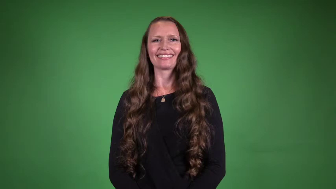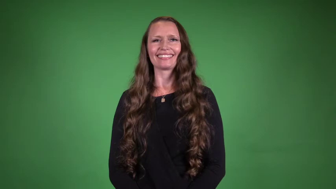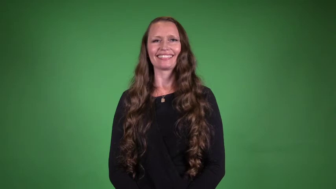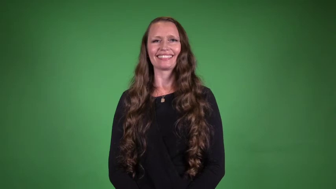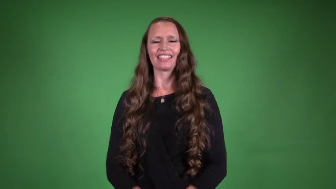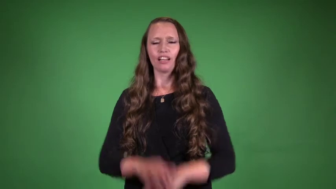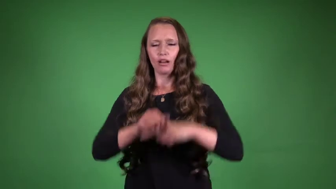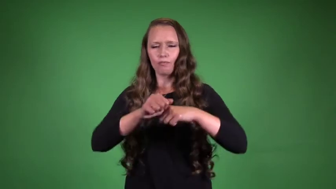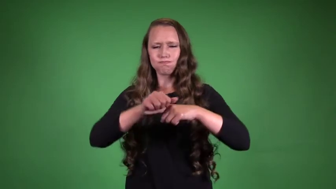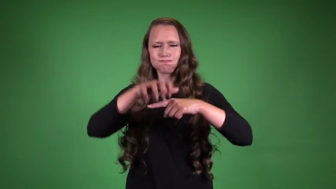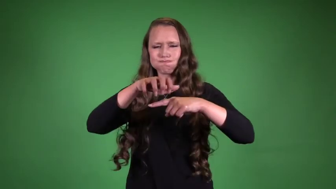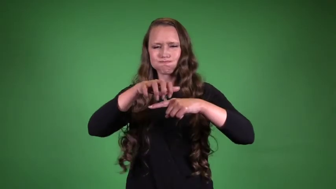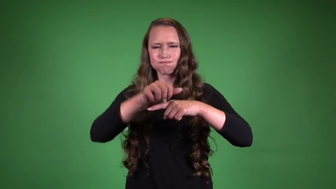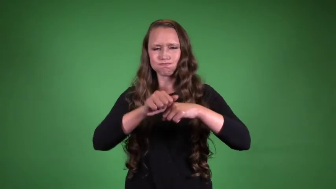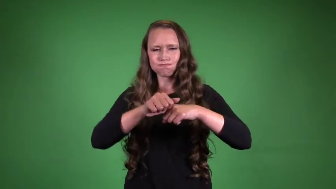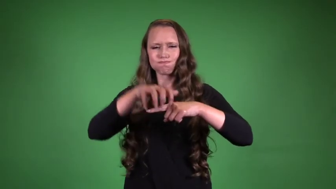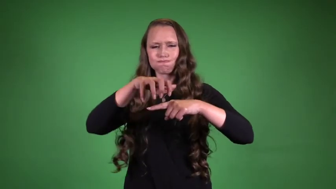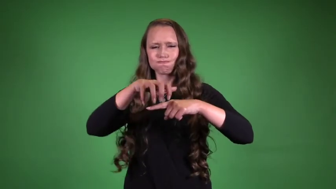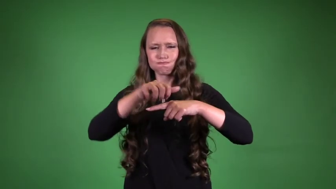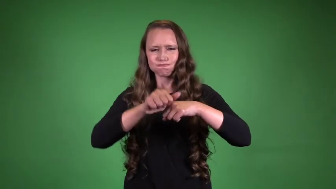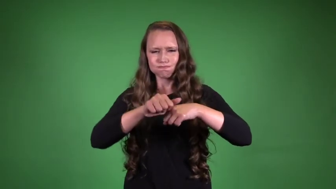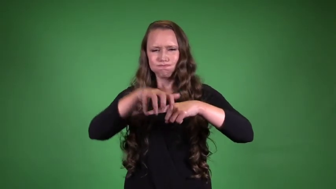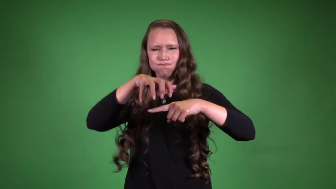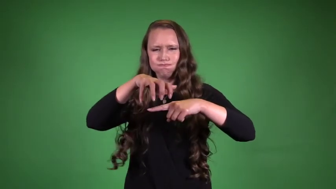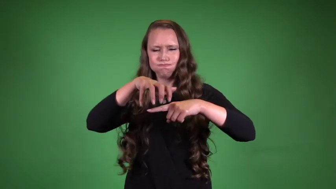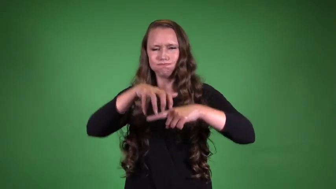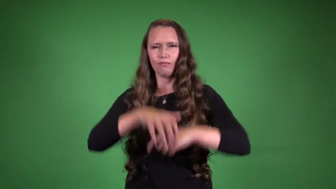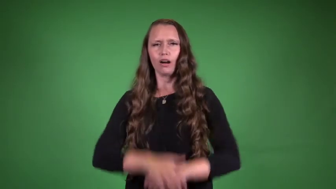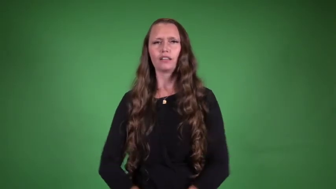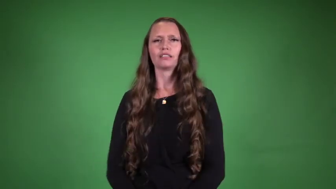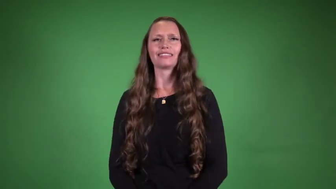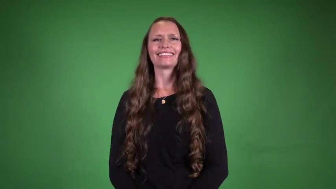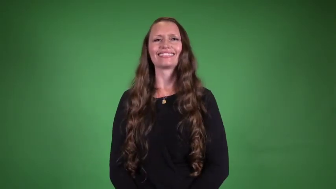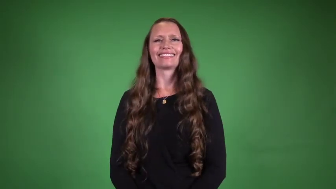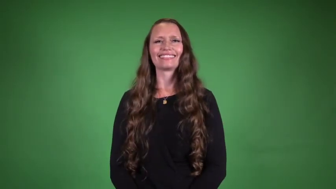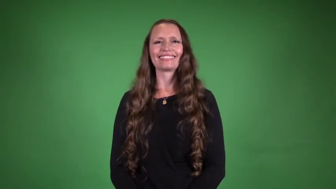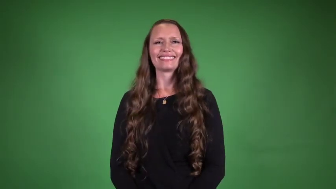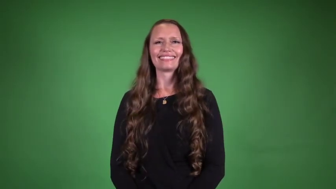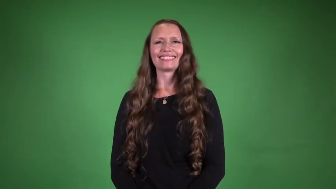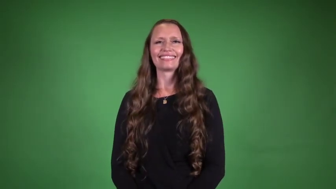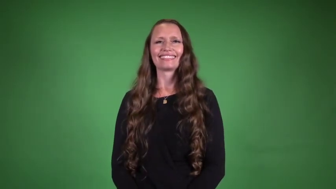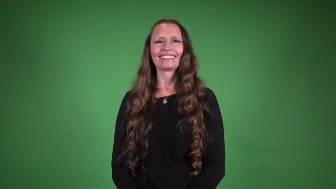swollen repetitive